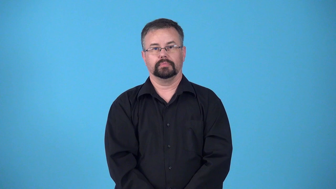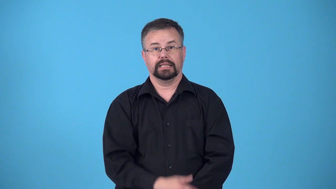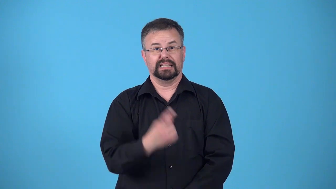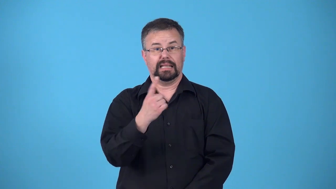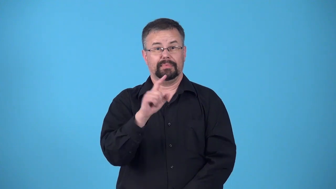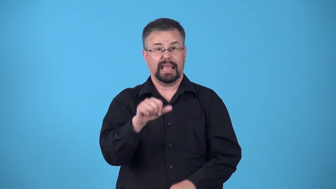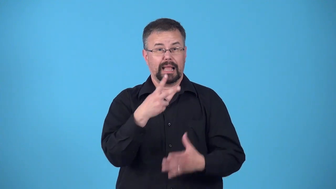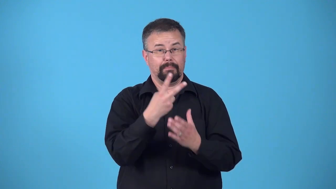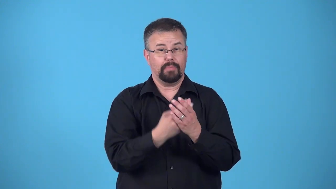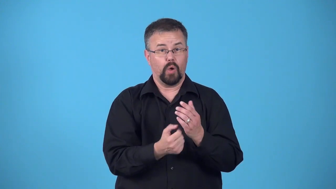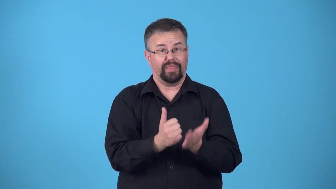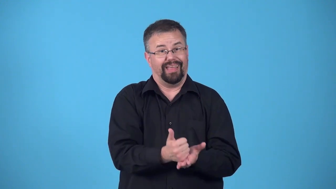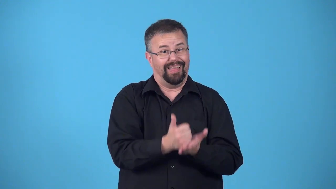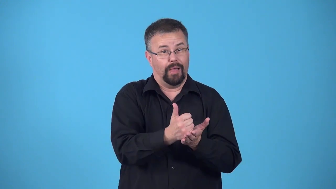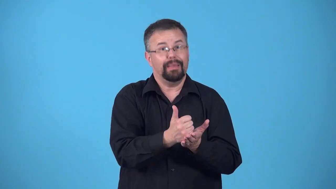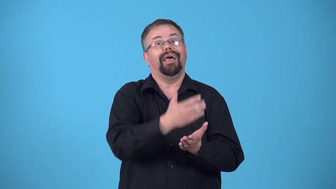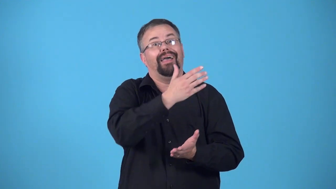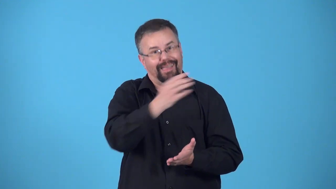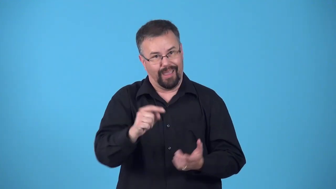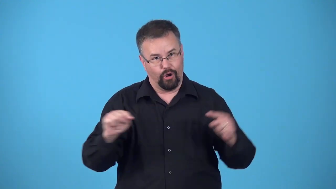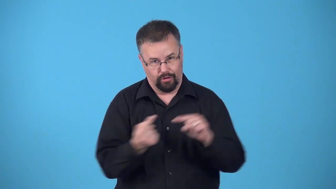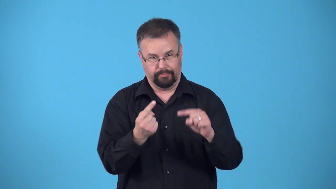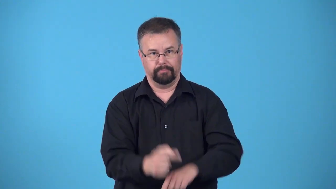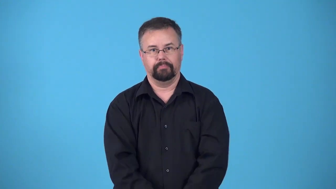two edged sword, double edged sword